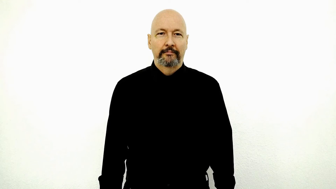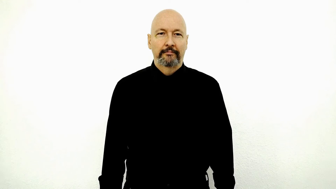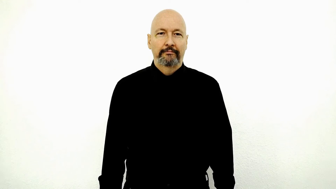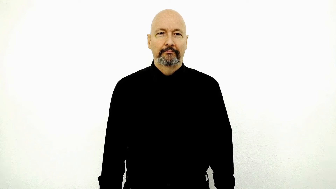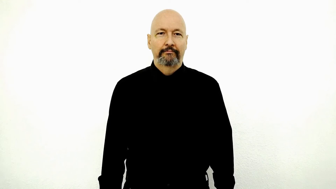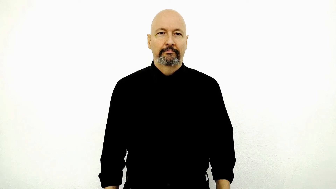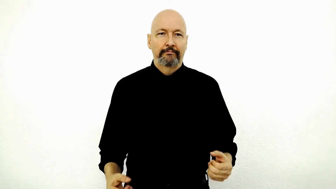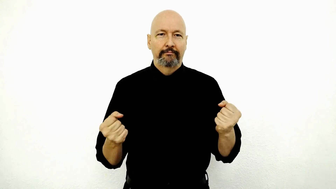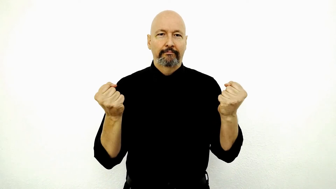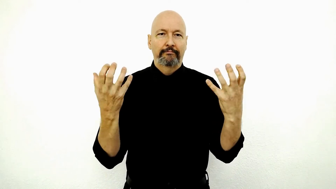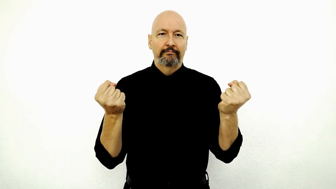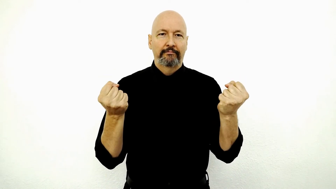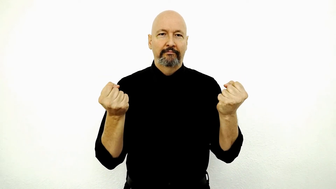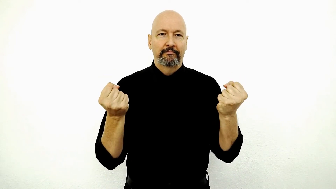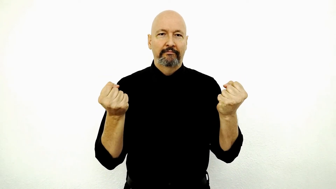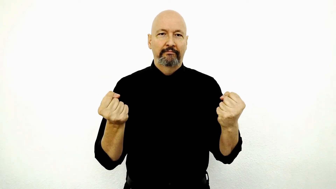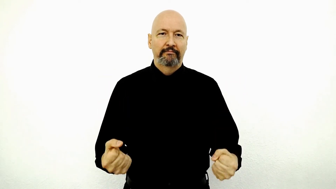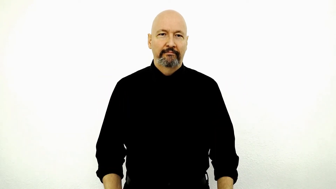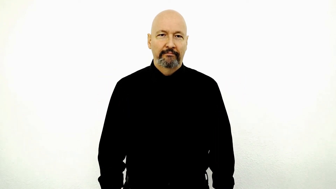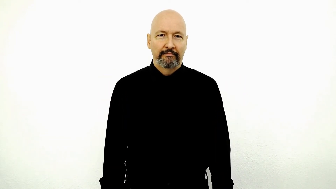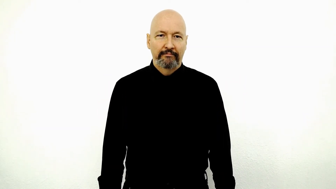SIGN-[1-movement-version / S-C-S] / to sign / use sign language / a sign / ASL]